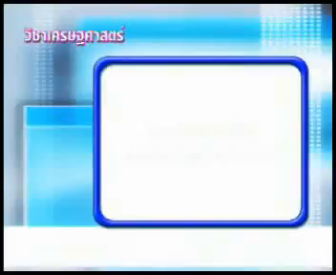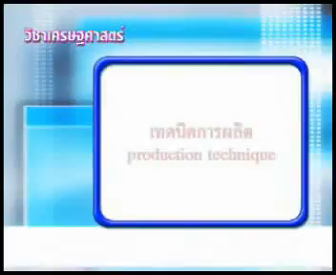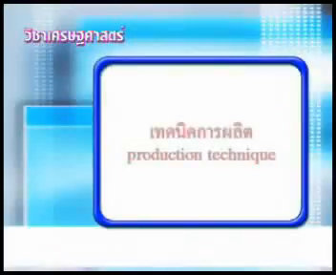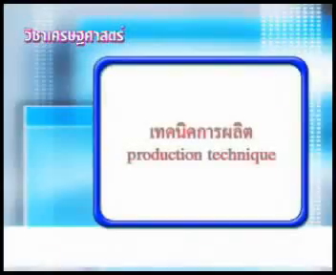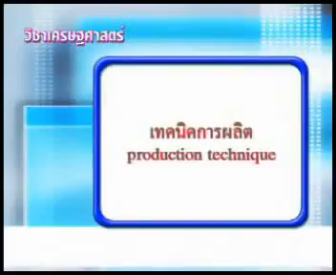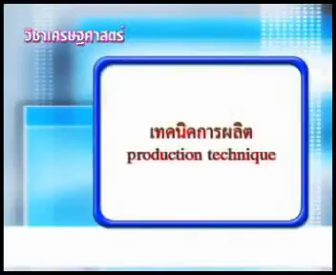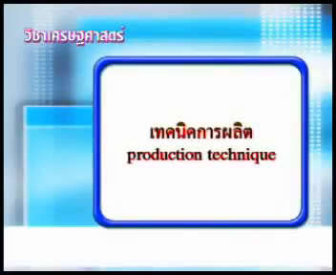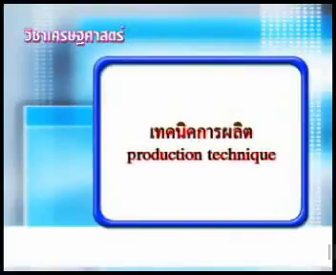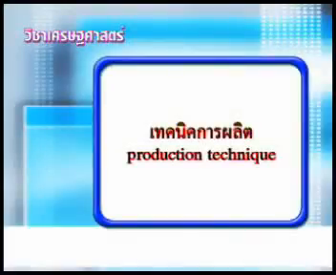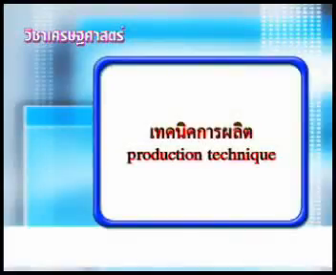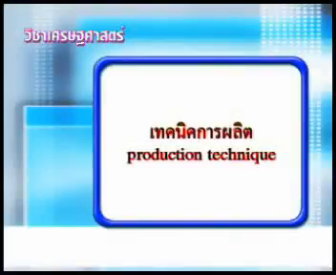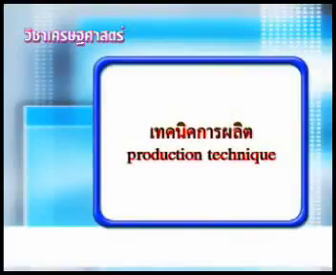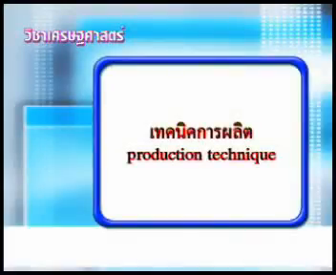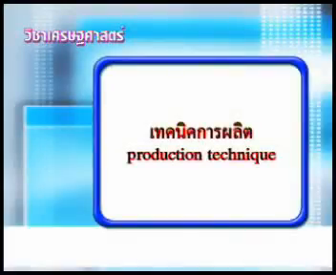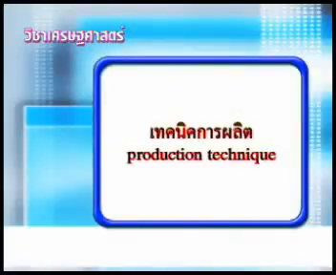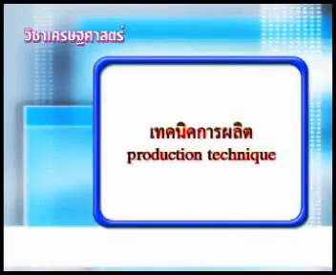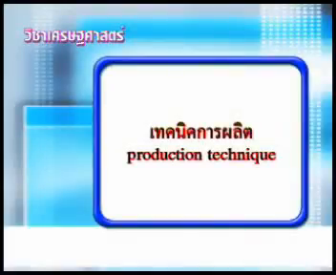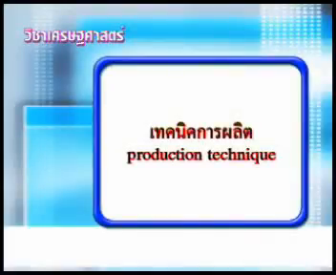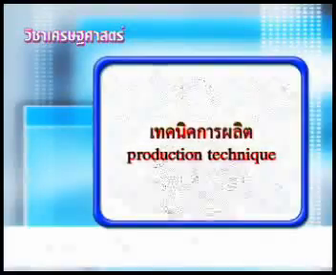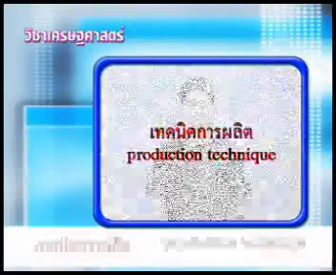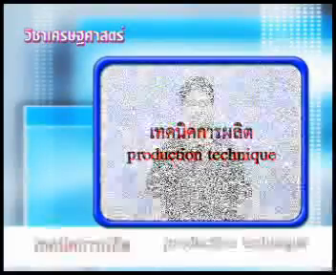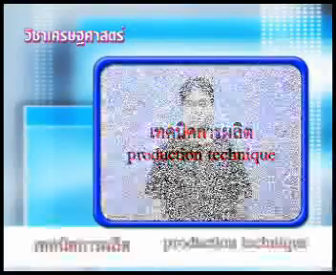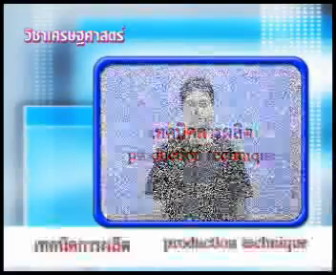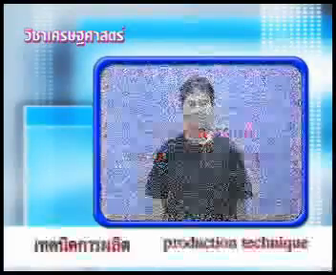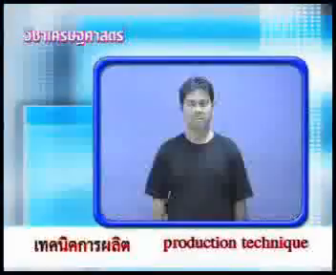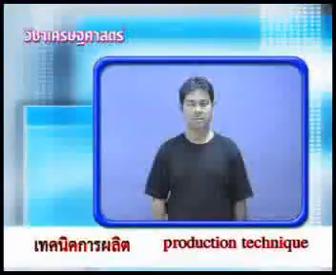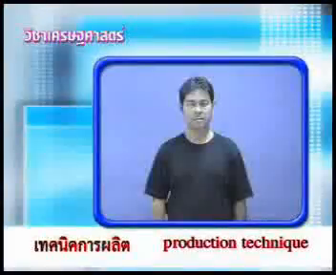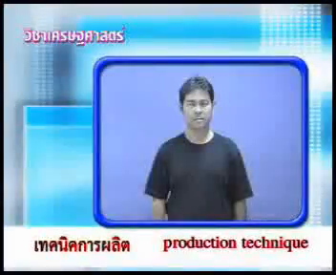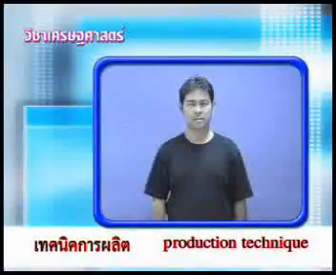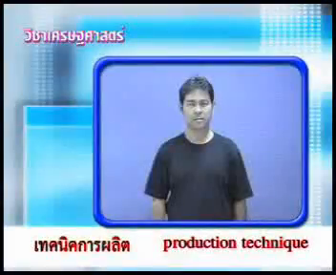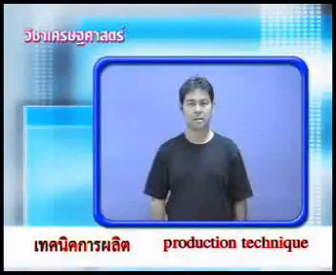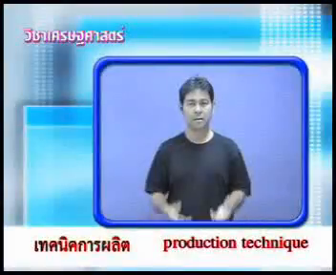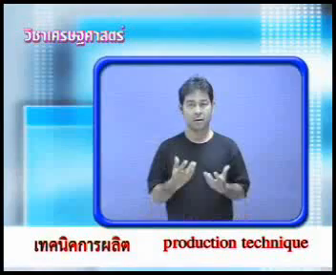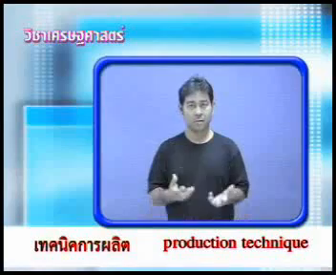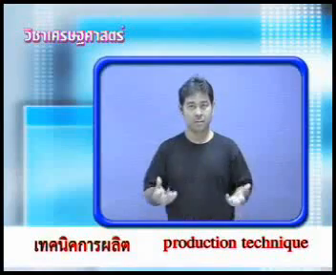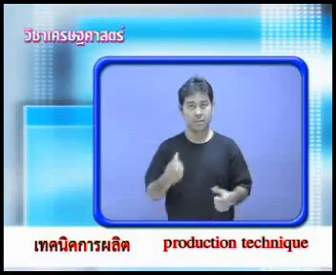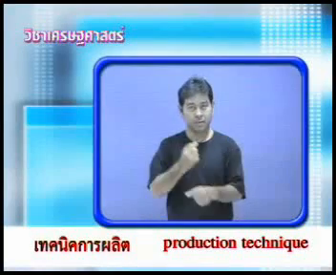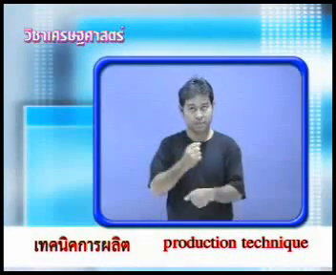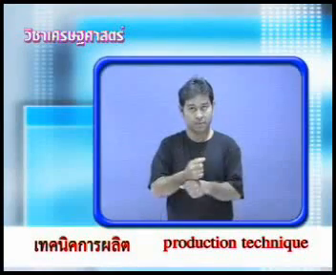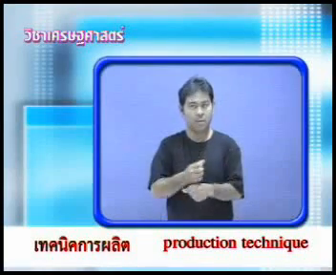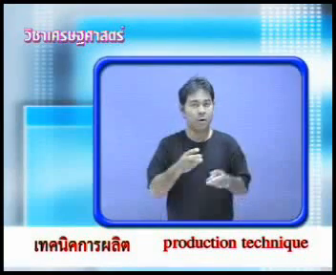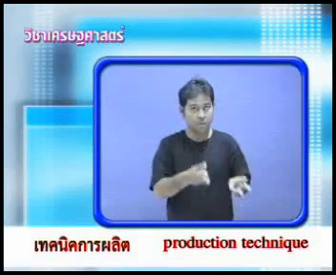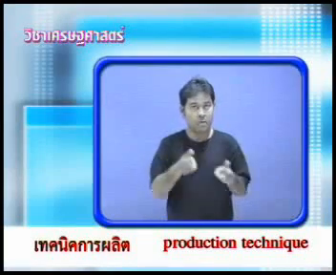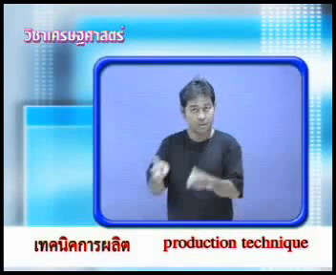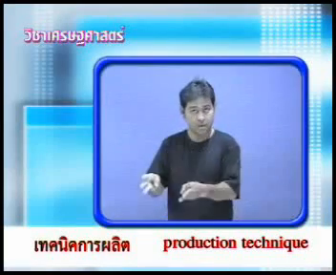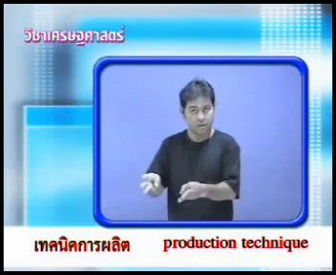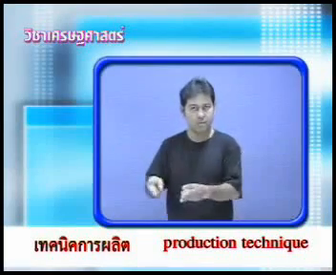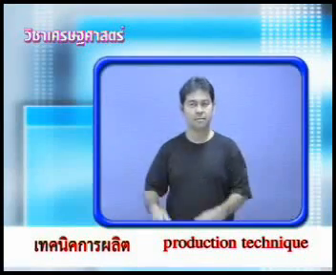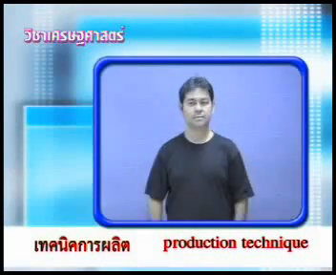productiontechnique